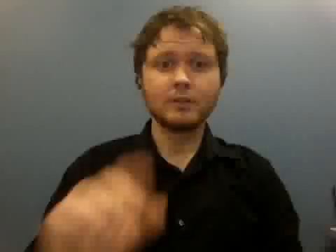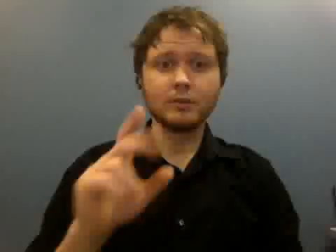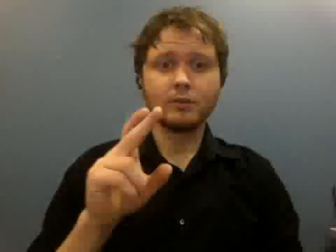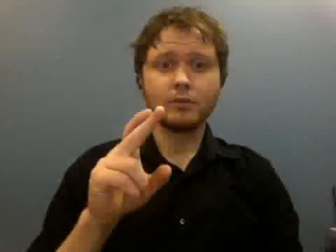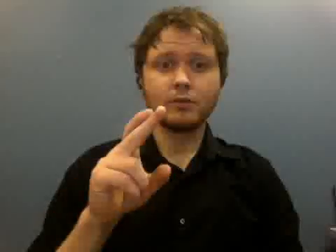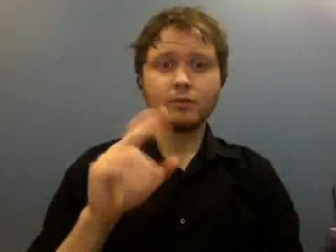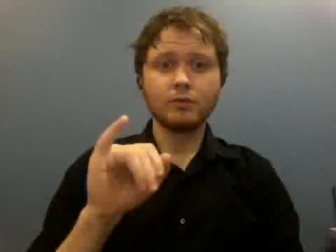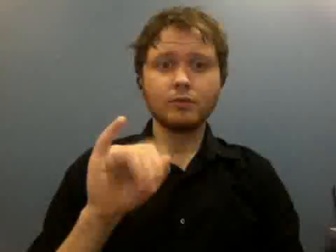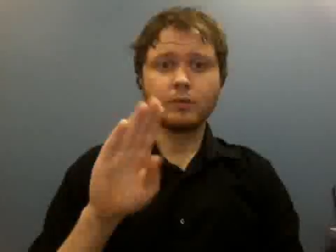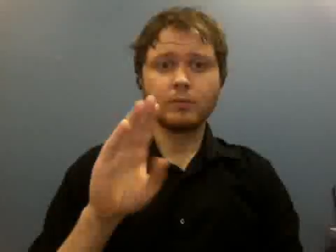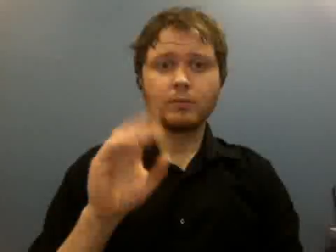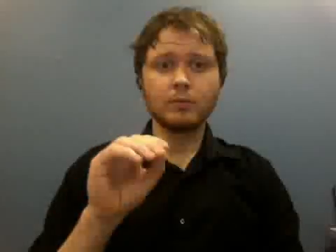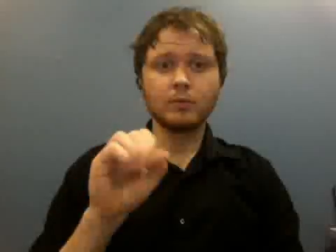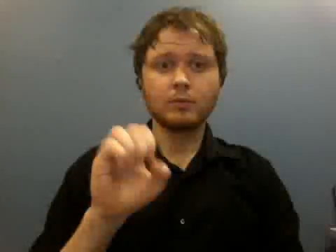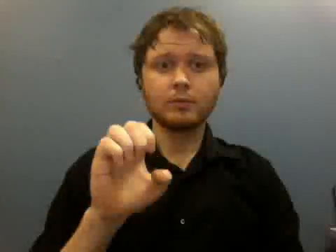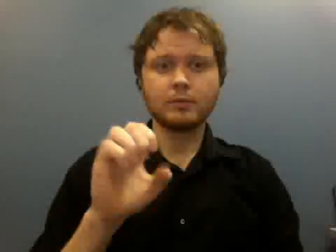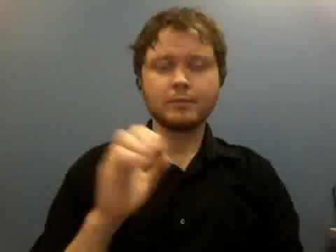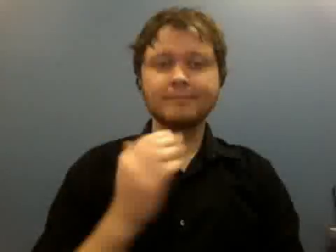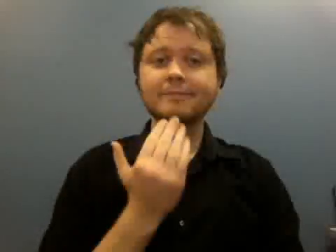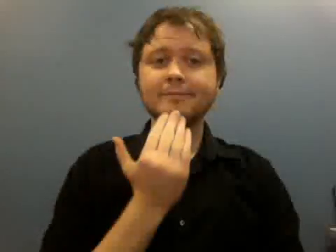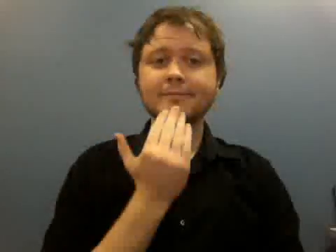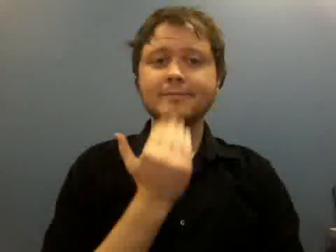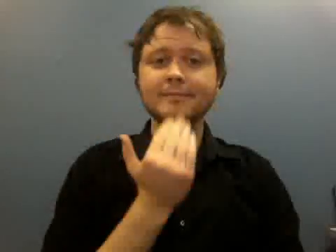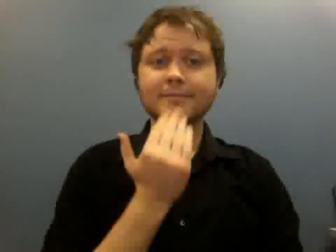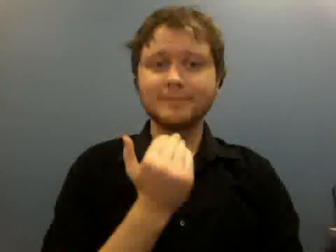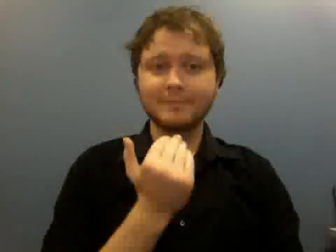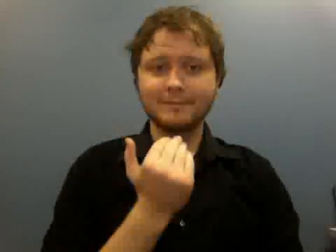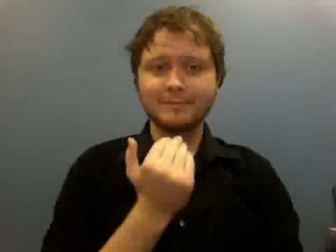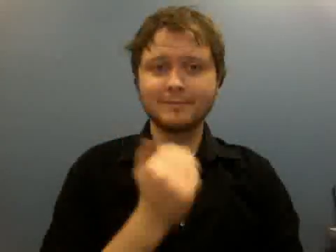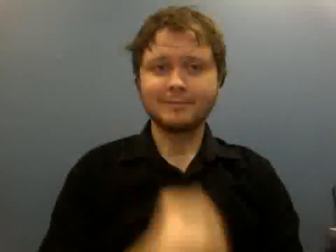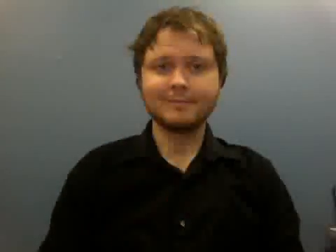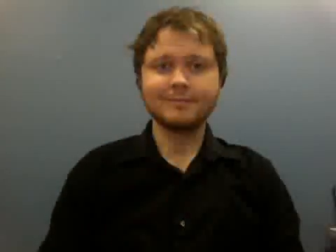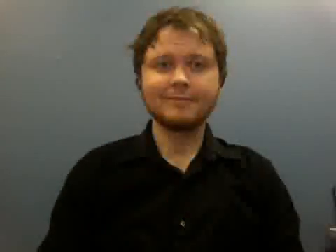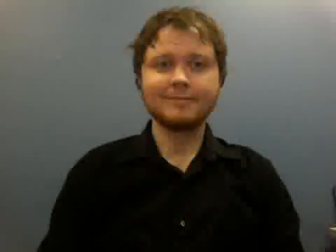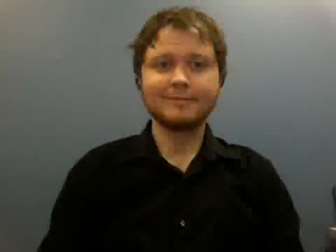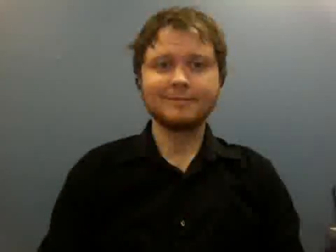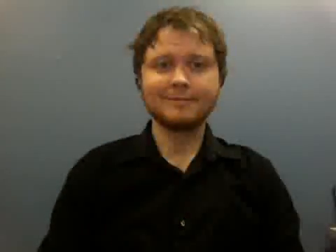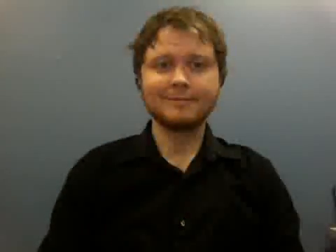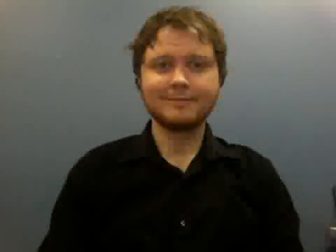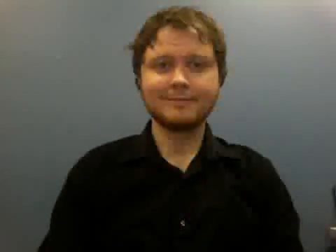Ribose